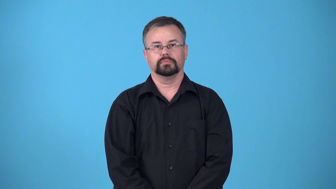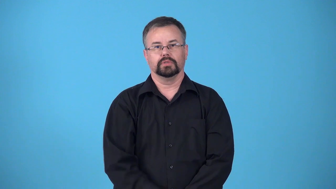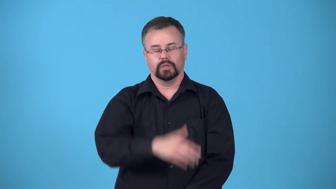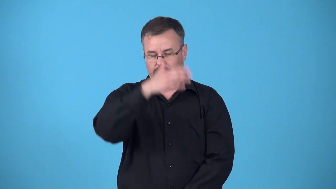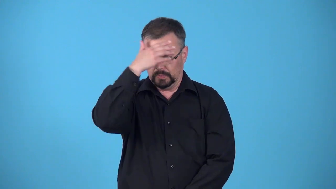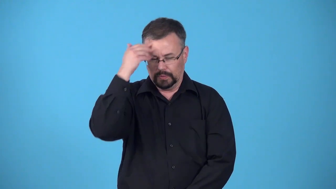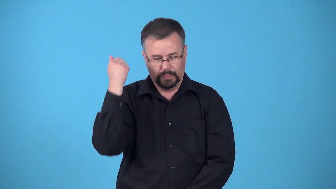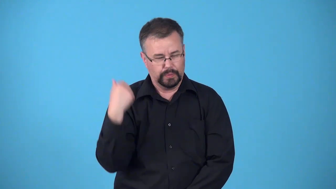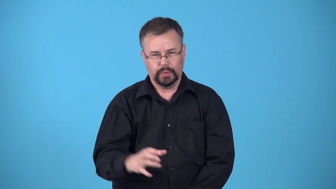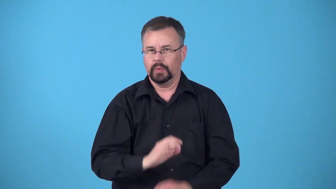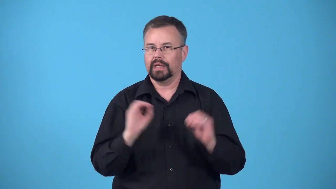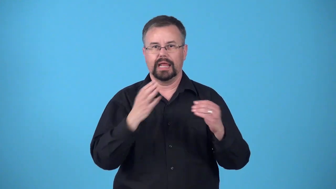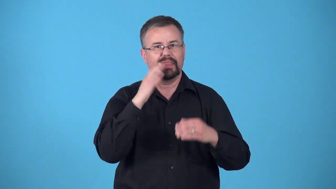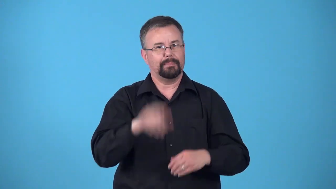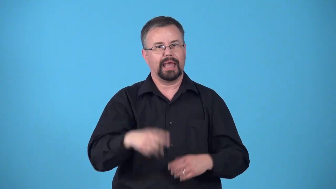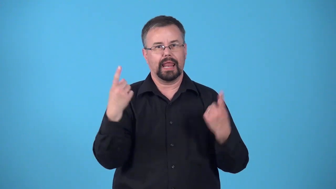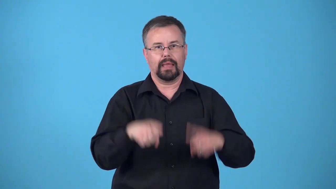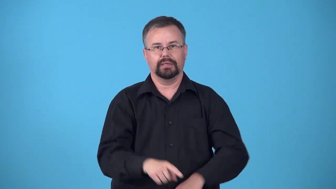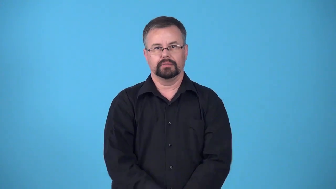thank goodness, thank your lucky stars